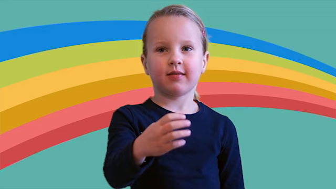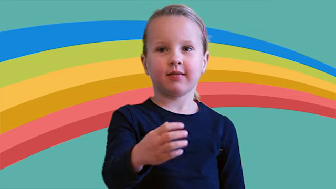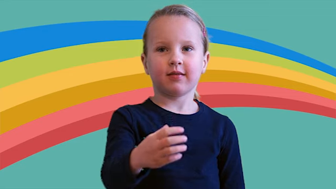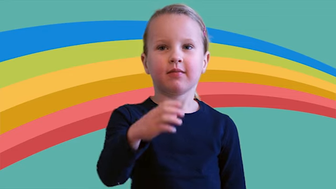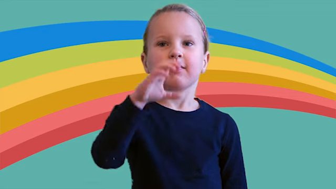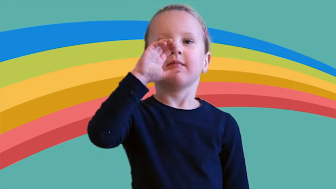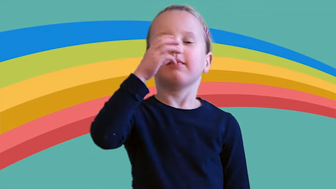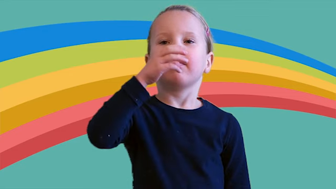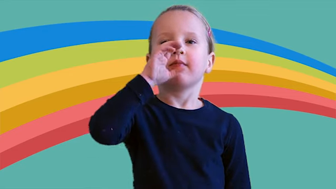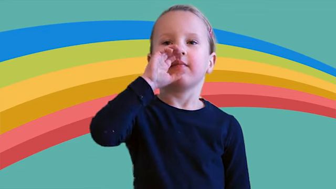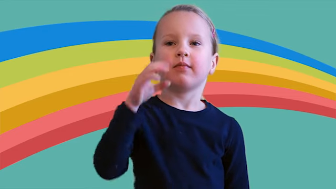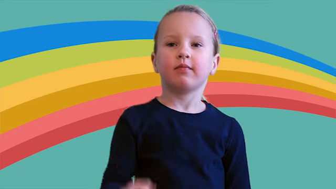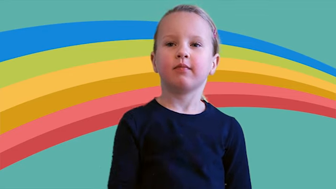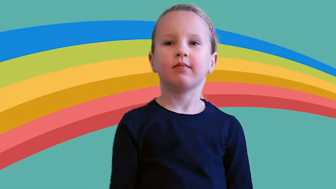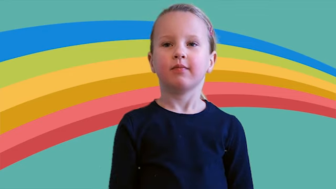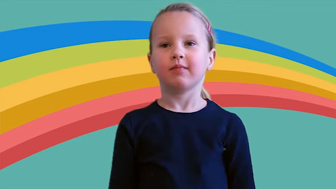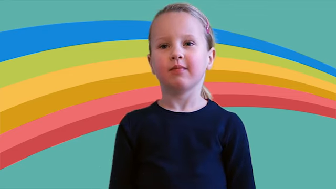Drink